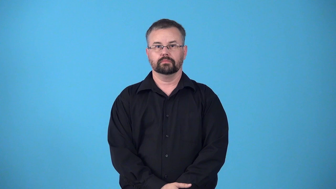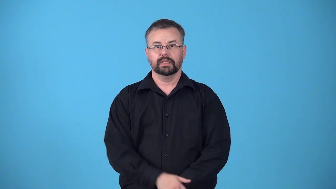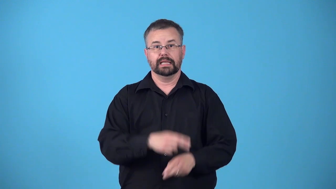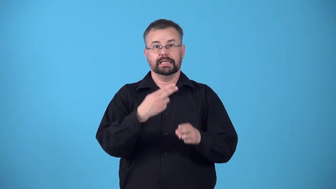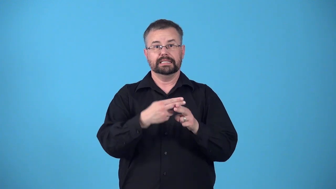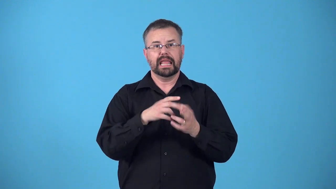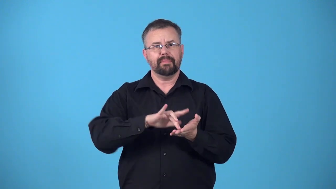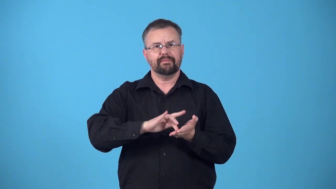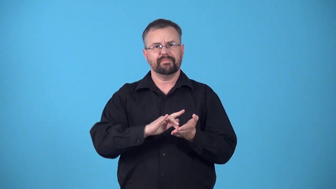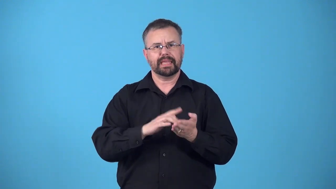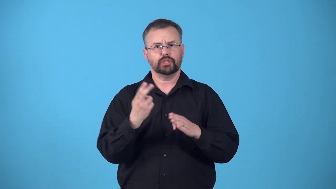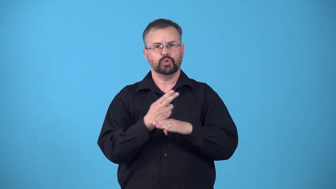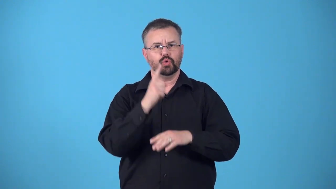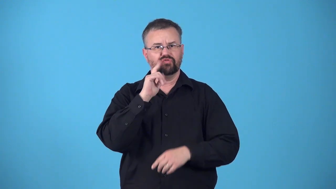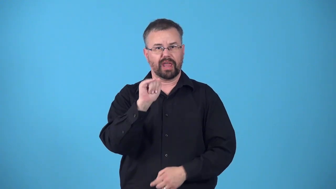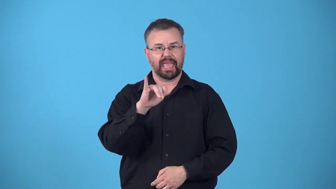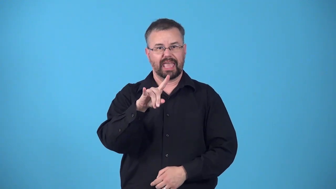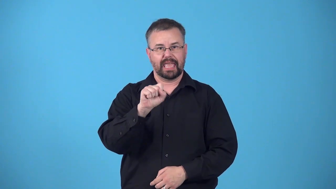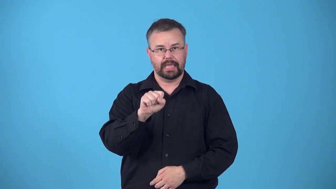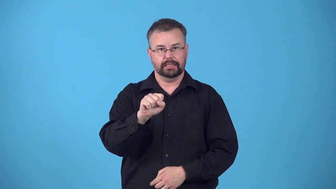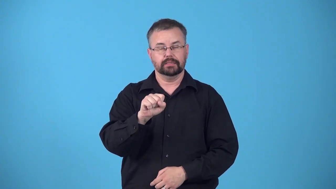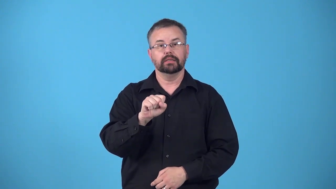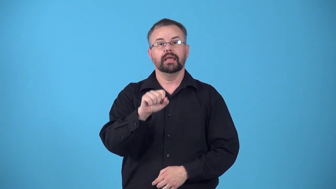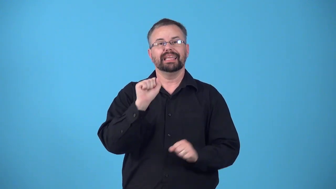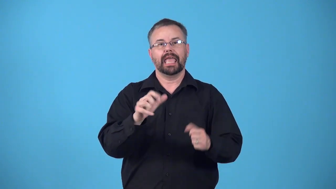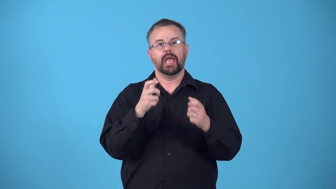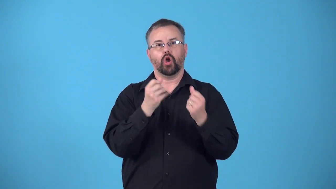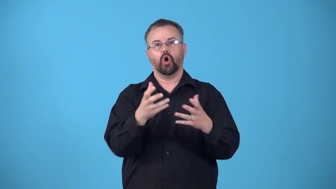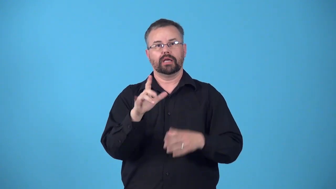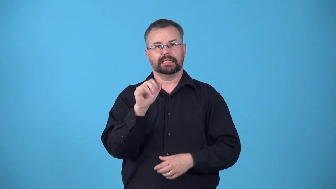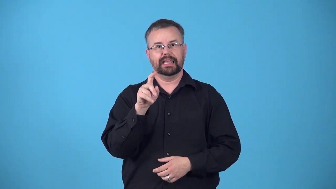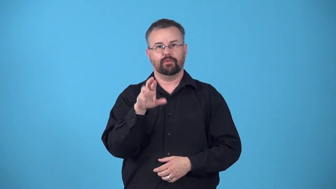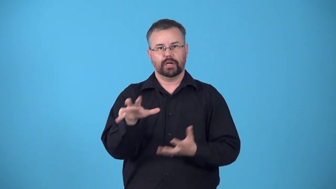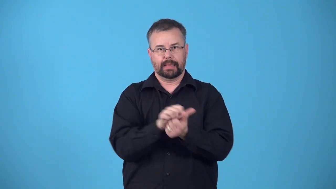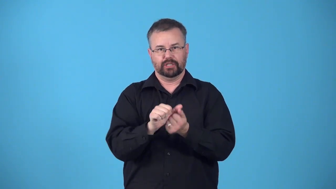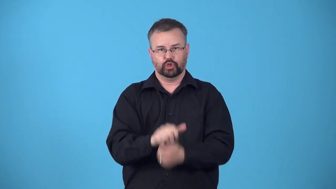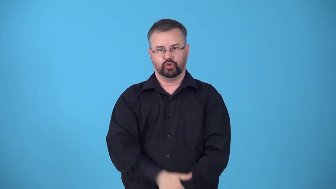retrovir